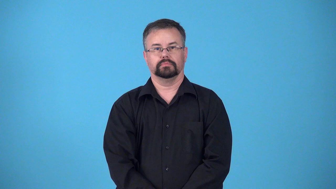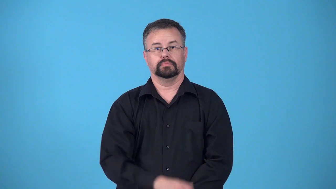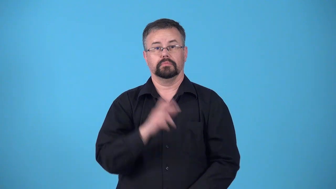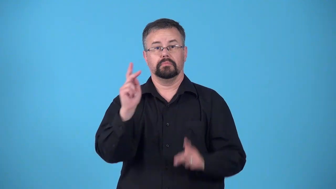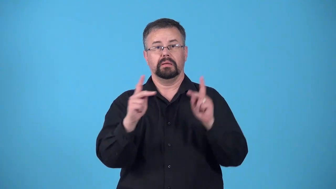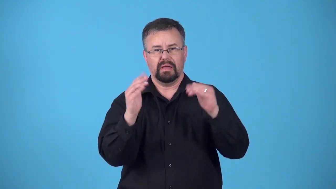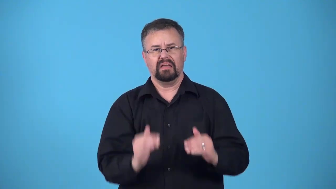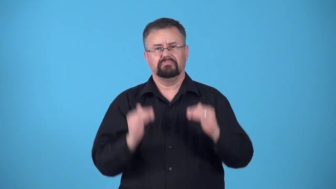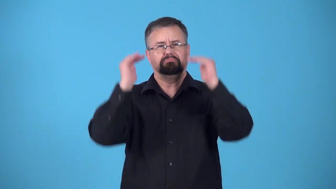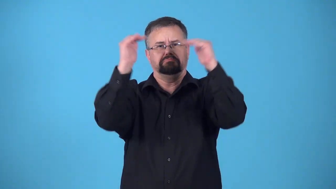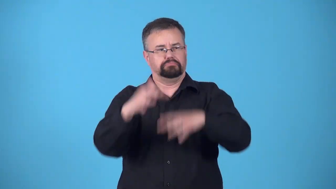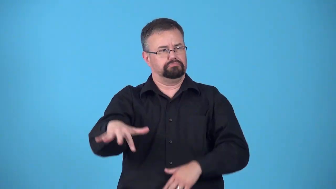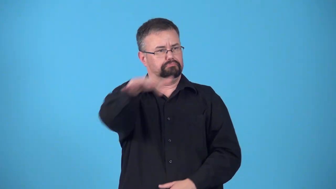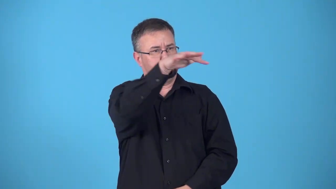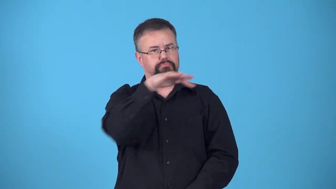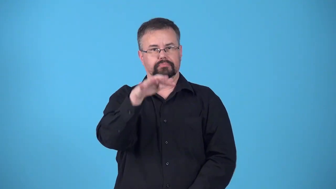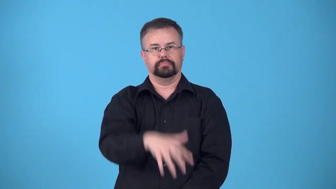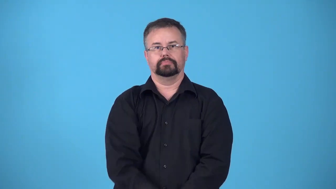upper crust